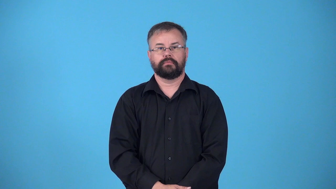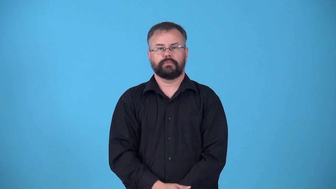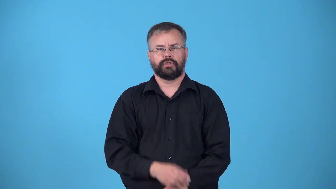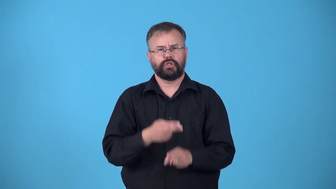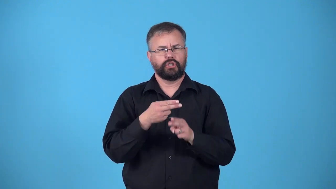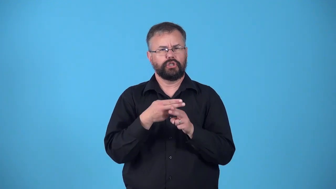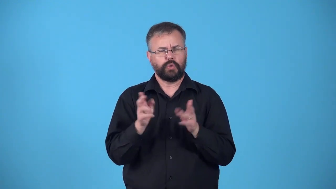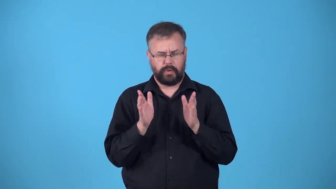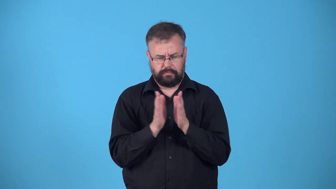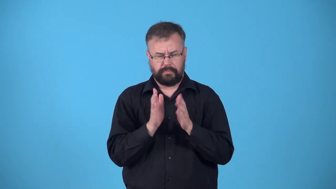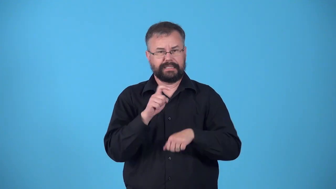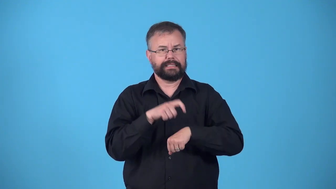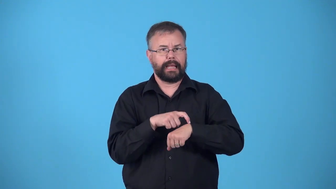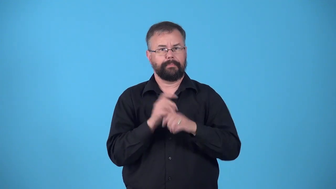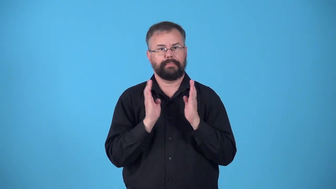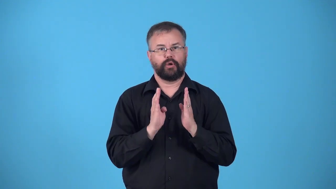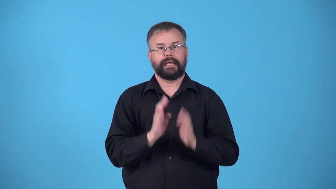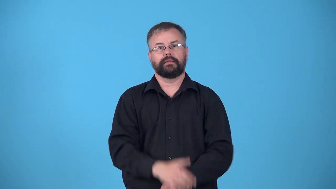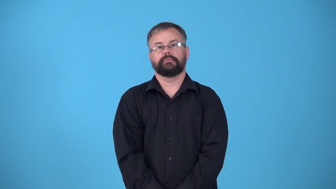moment